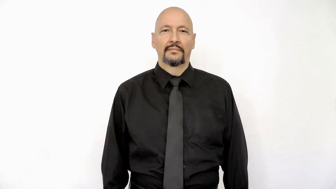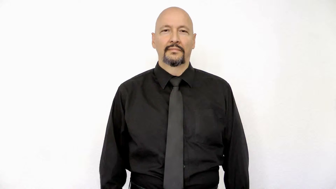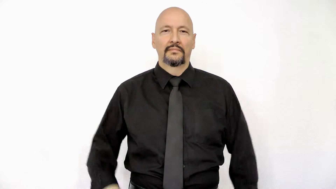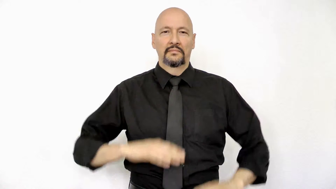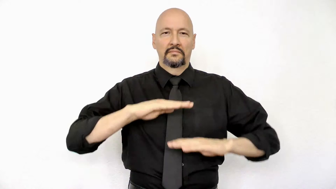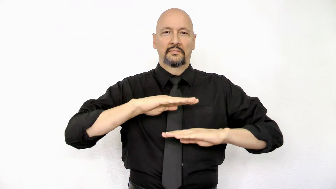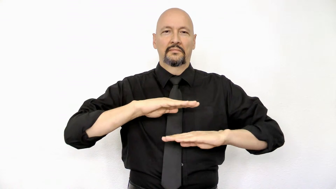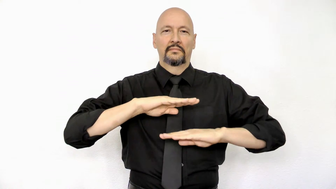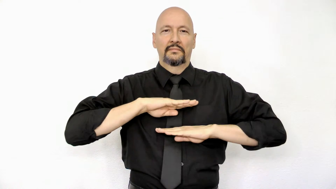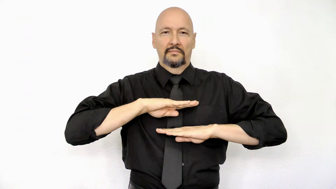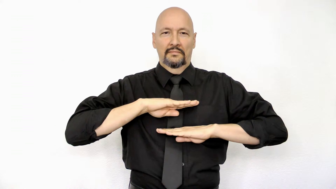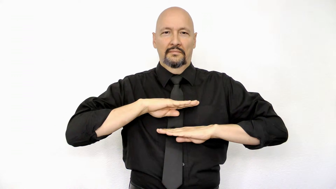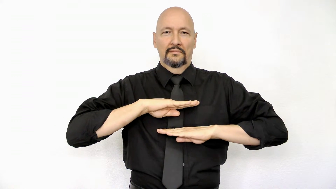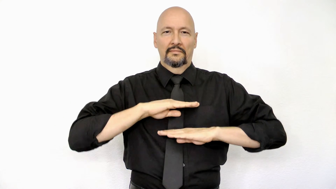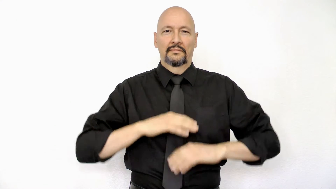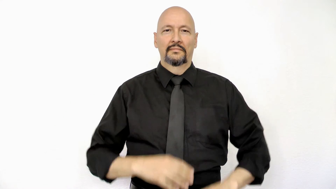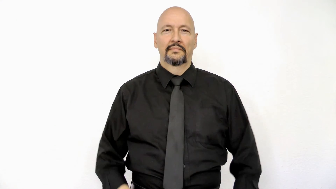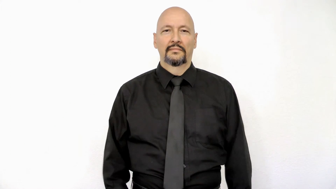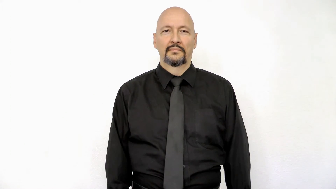SATISFY